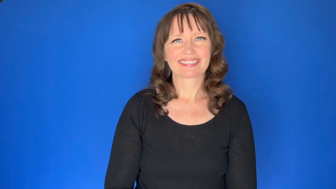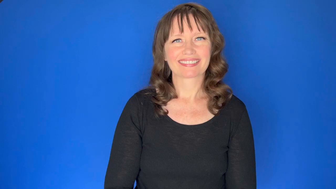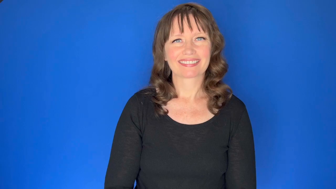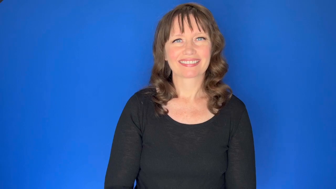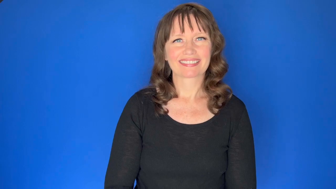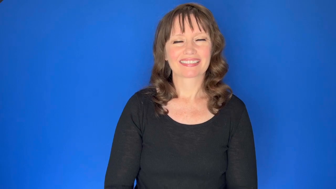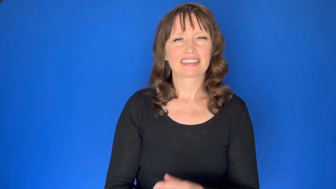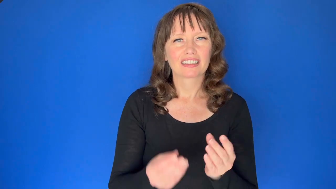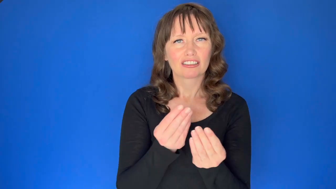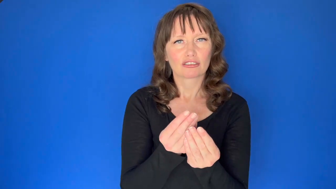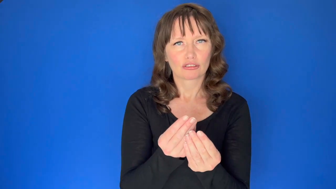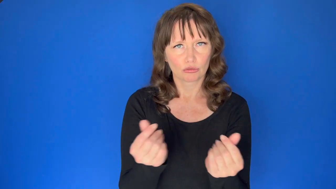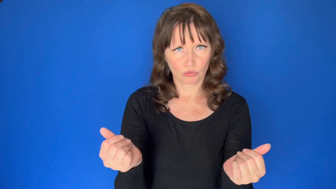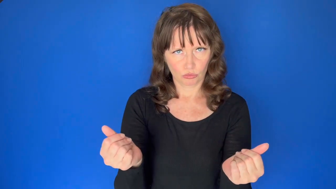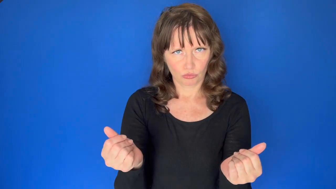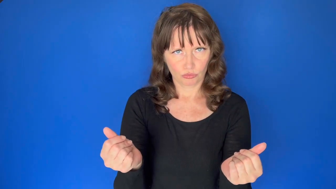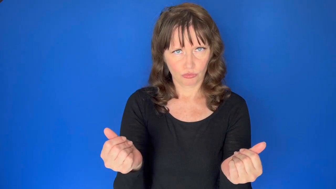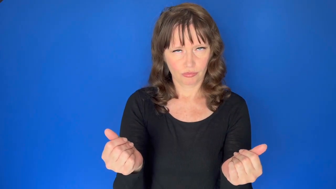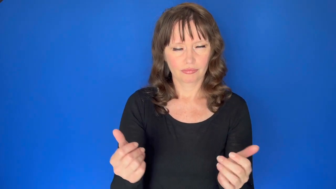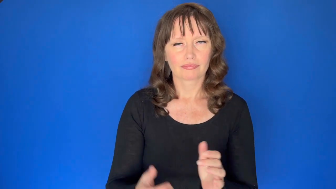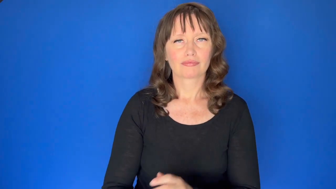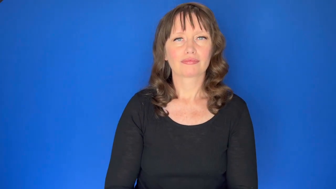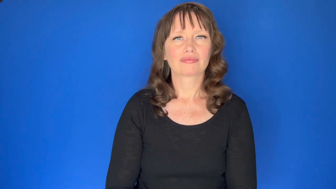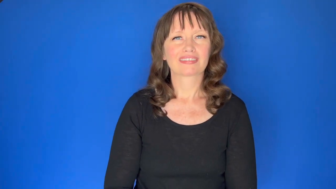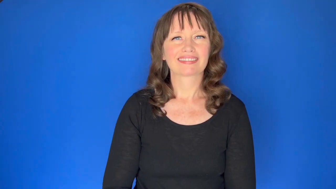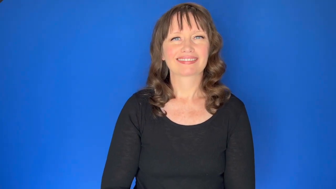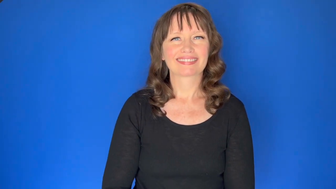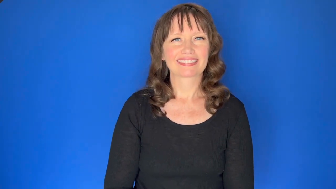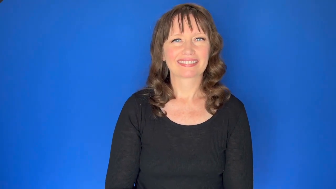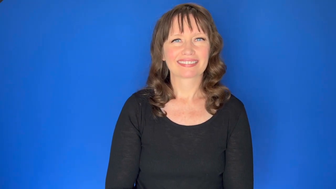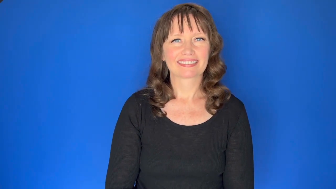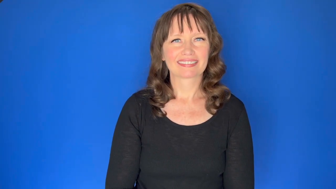solution dissolve